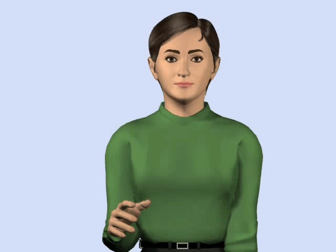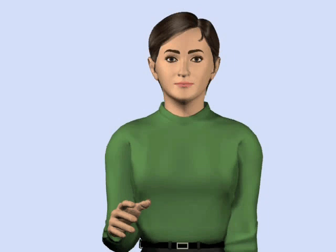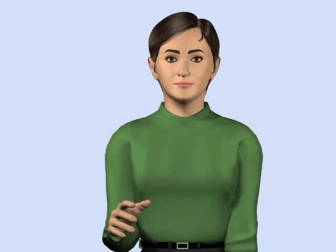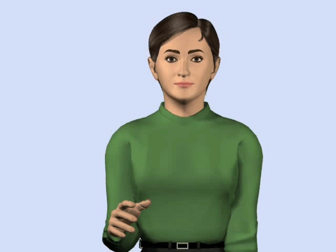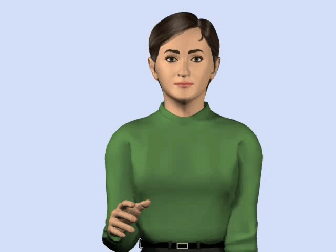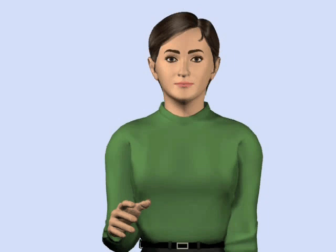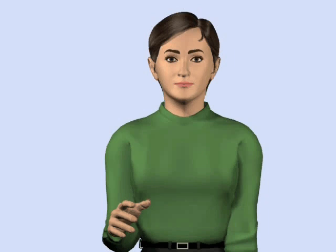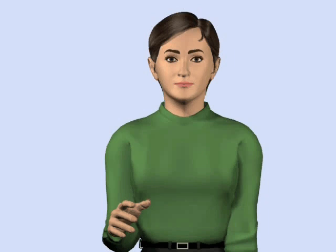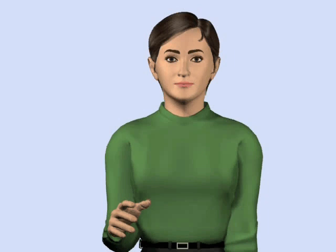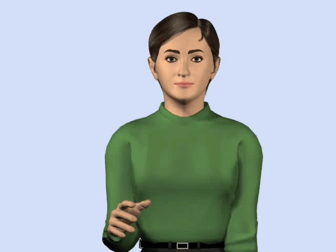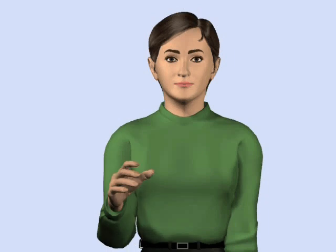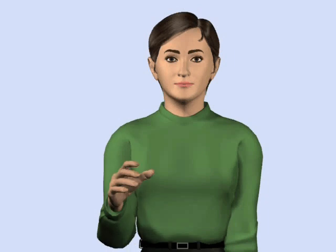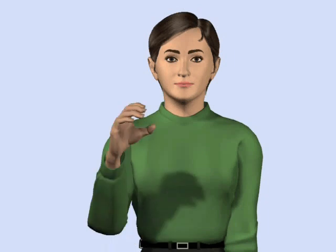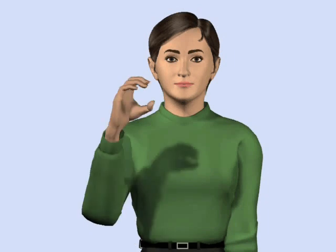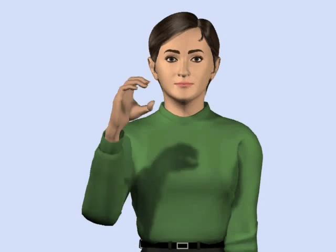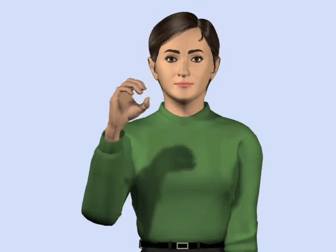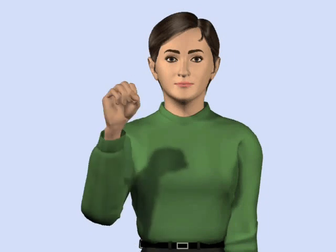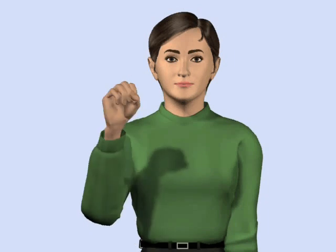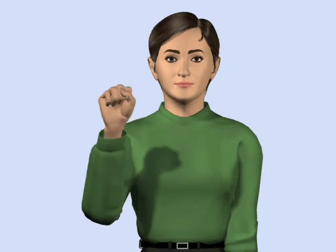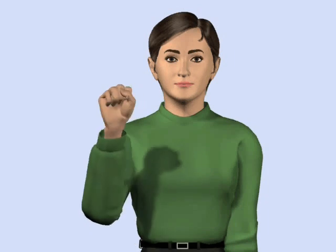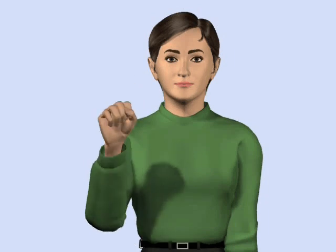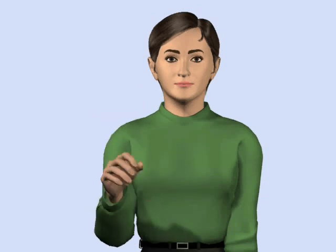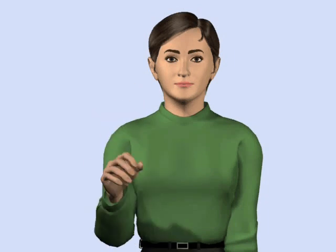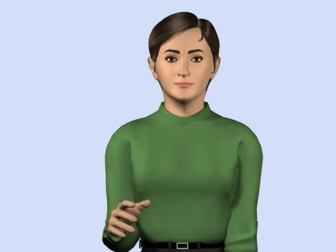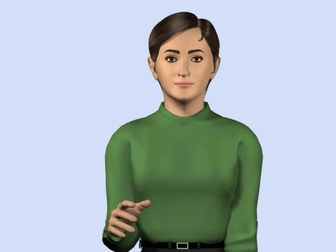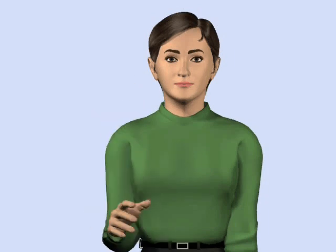Colorado Springs,CO,Cave Spring,GA